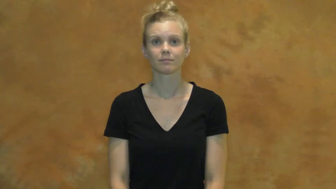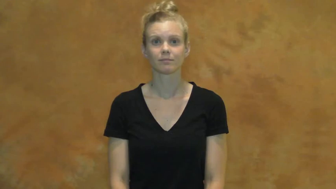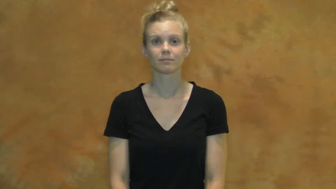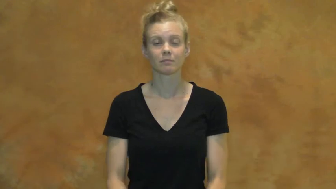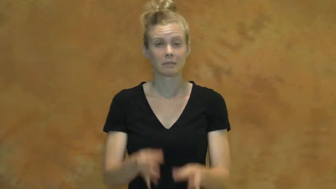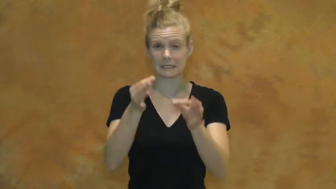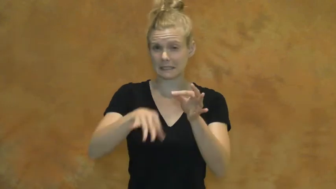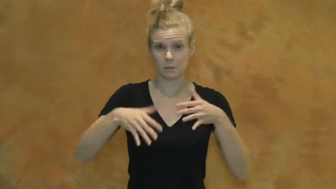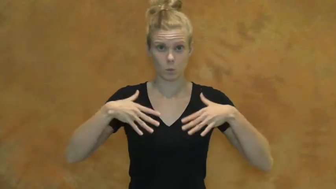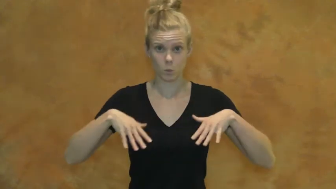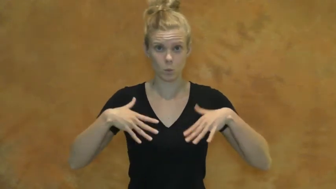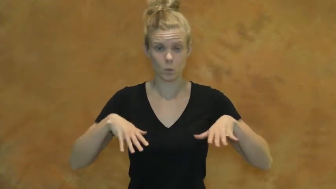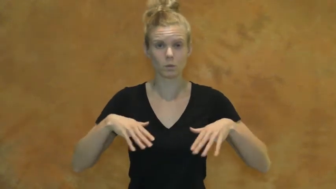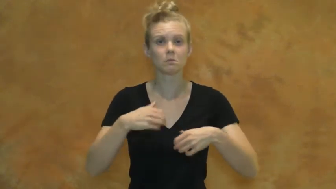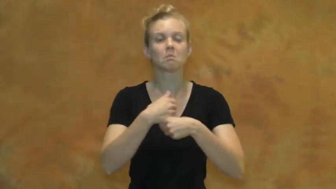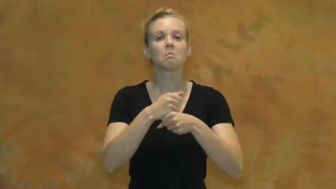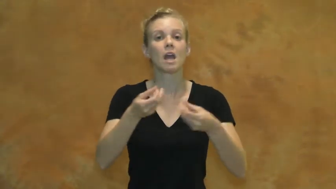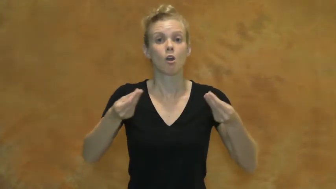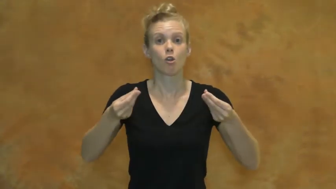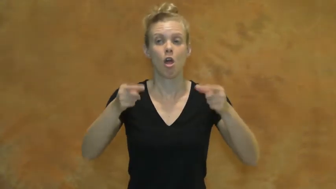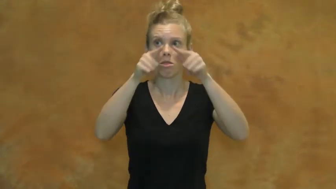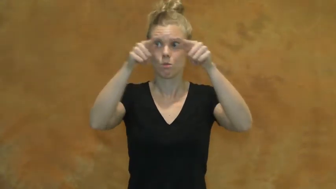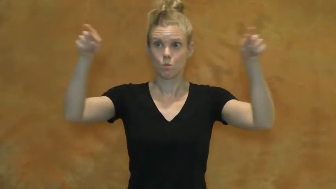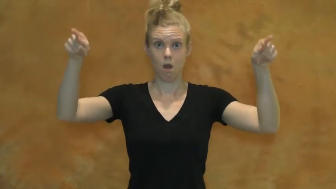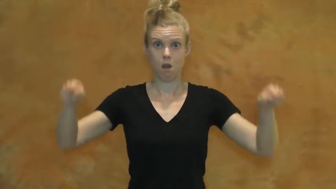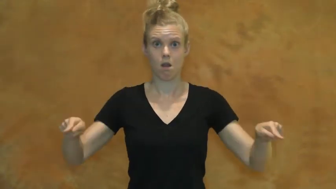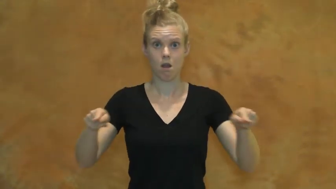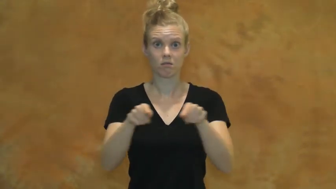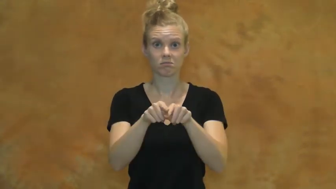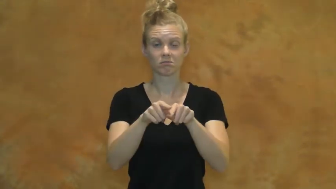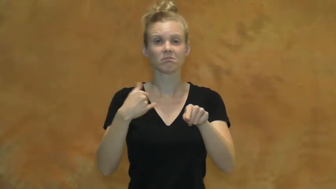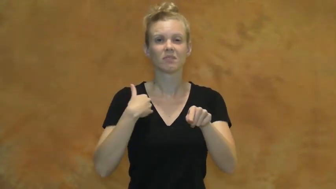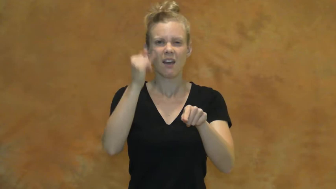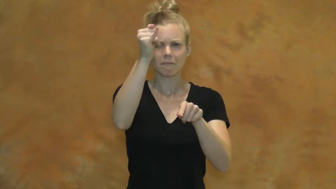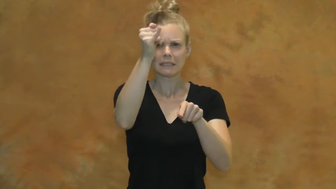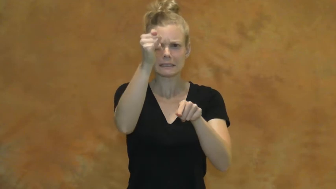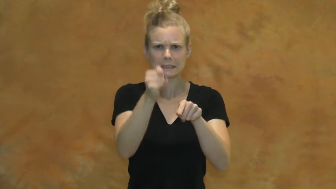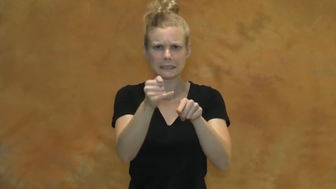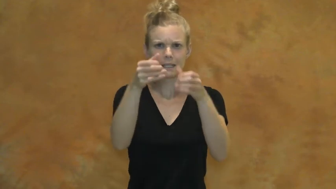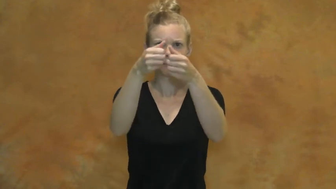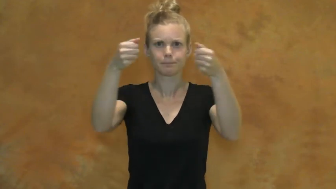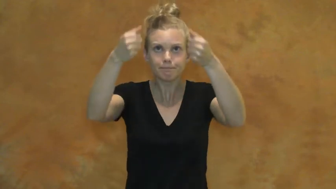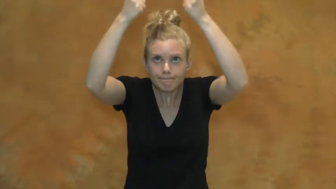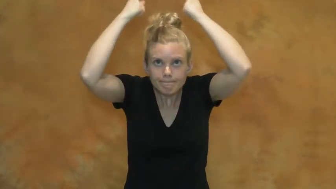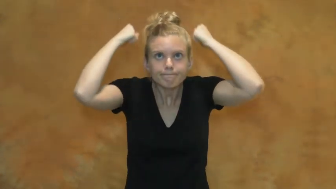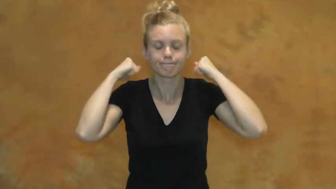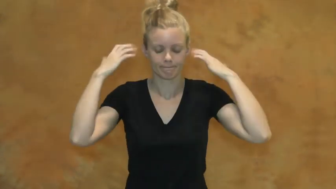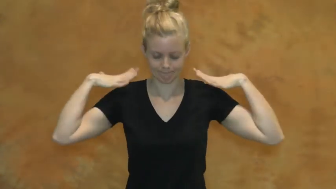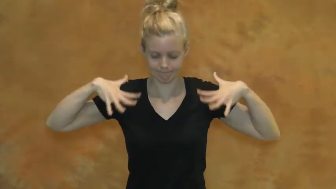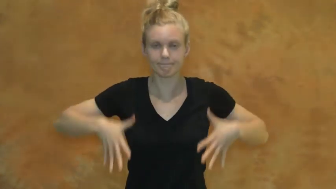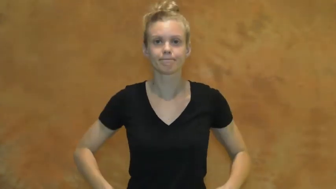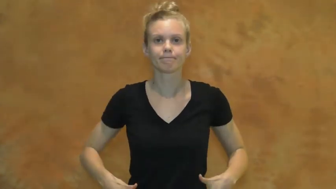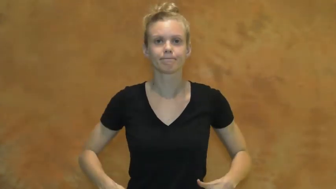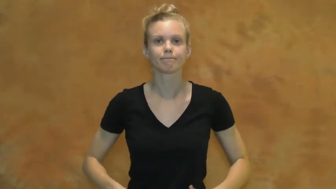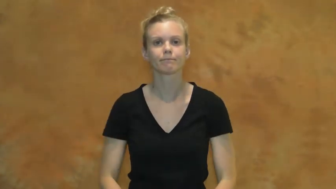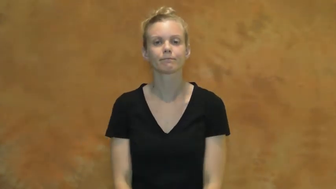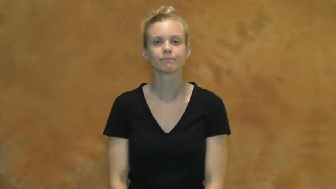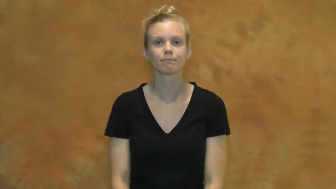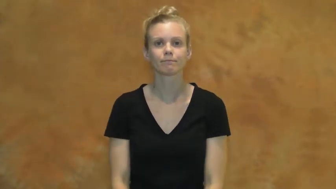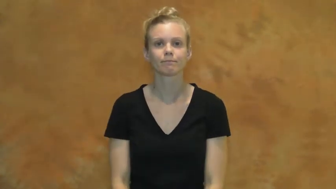poncho